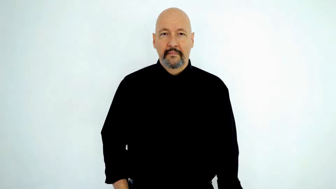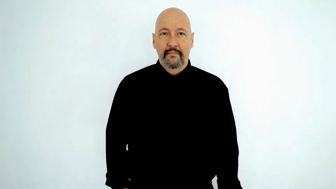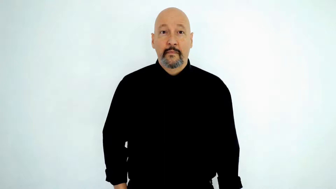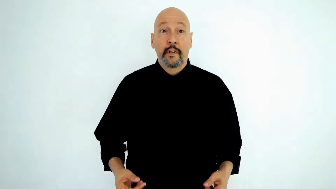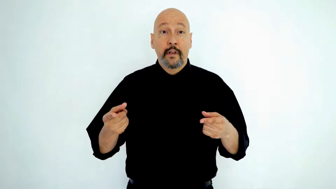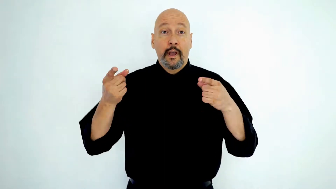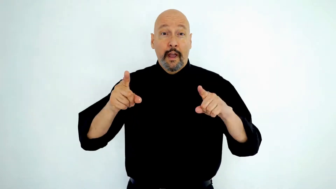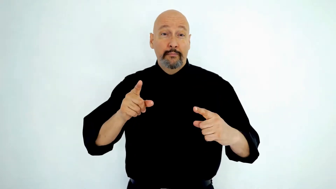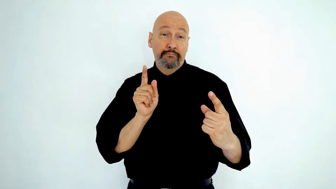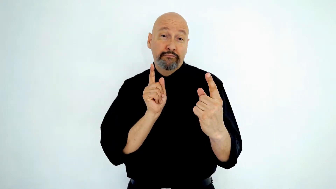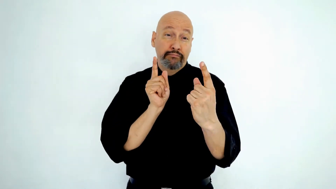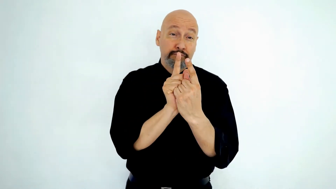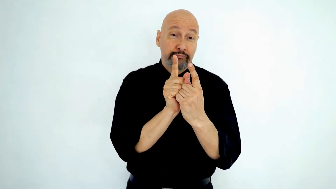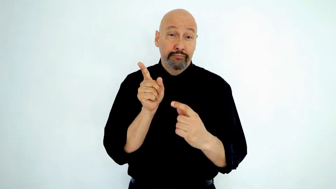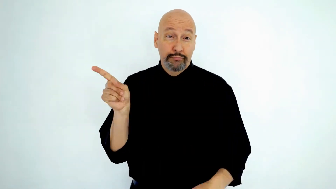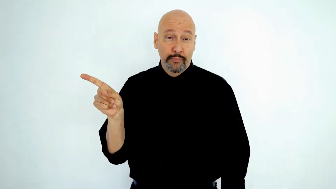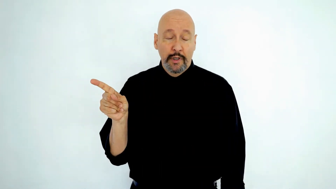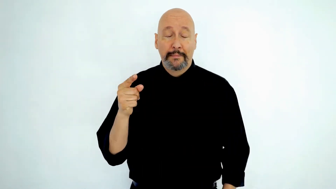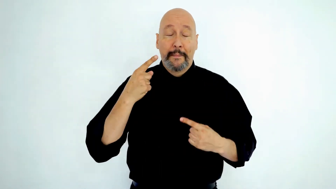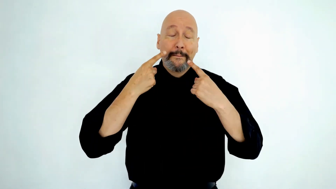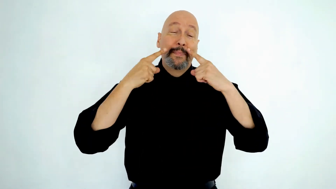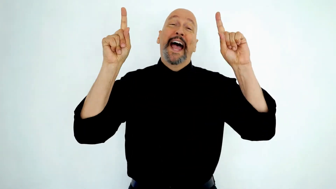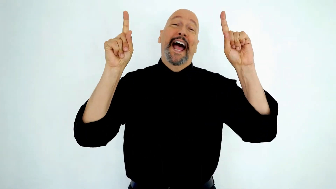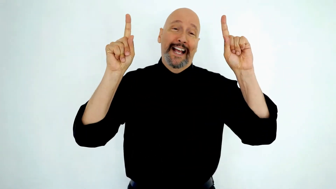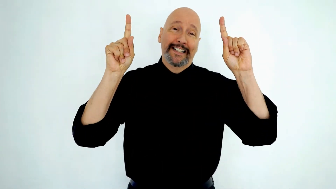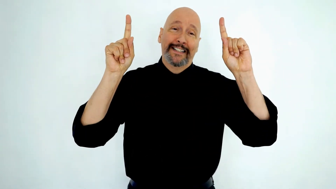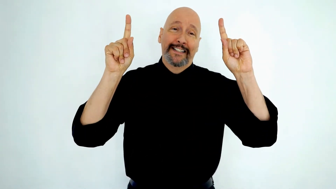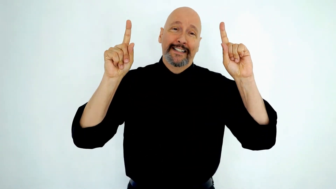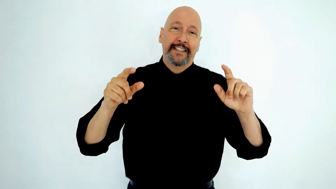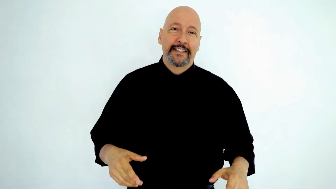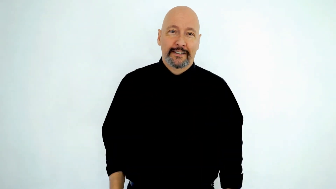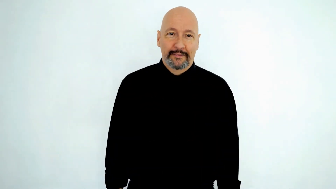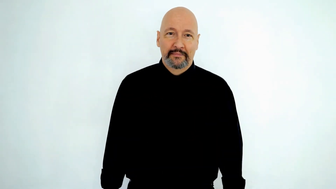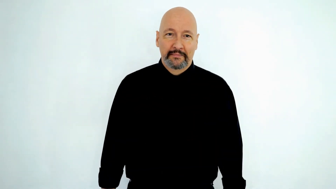HAPPEN I MET-him/her PAH!